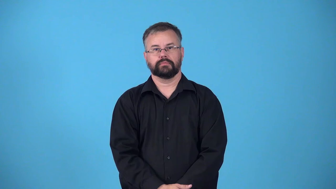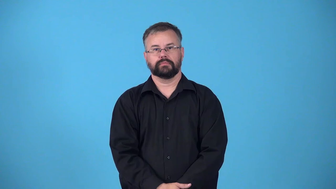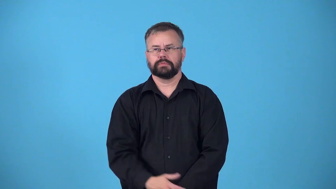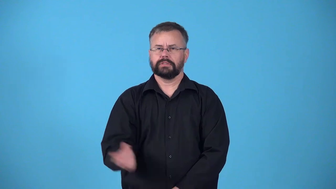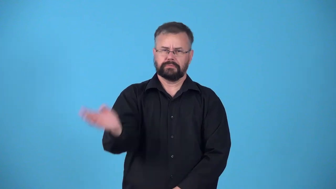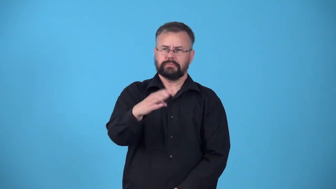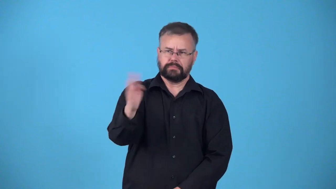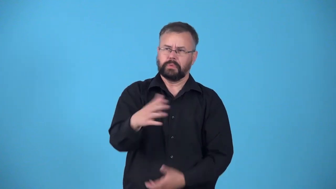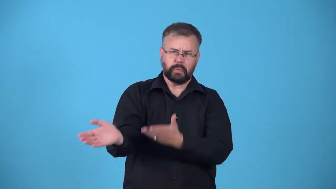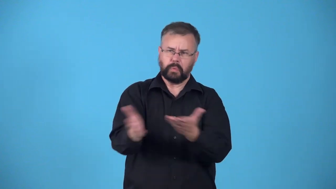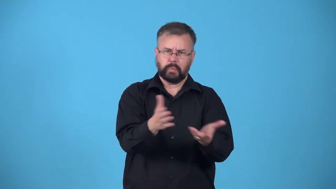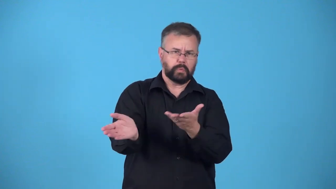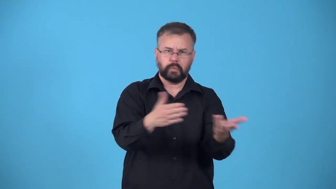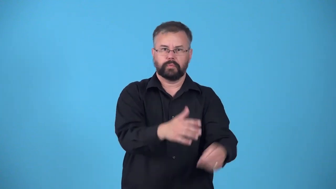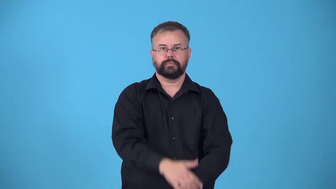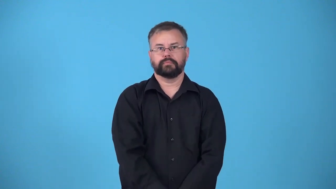go ahead